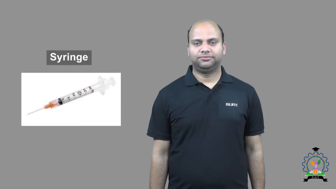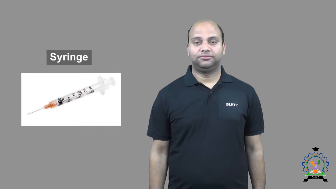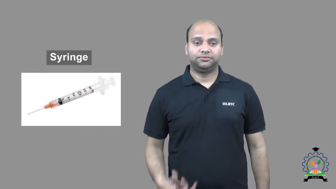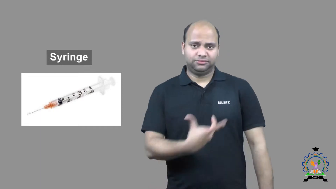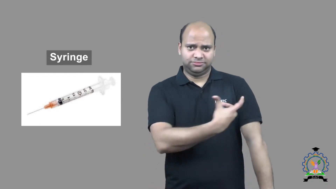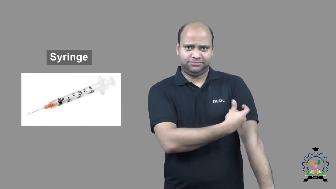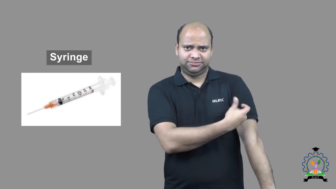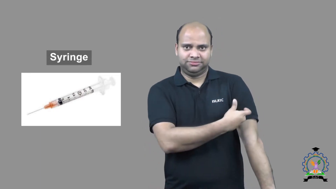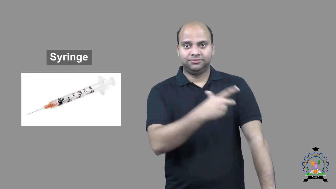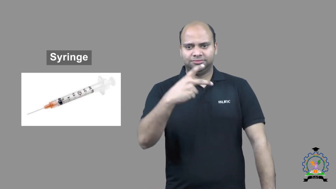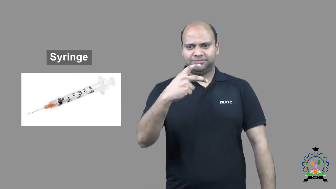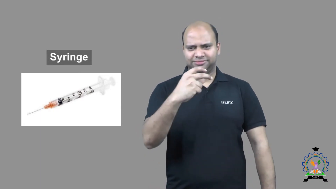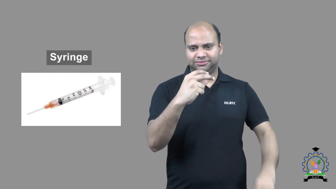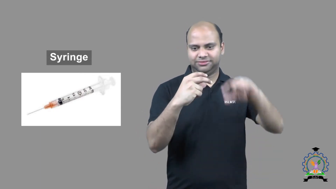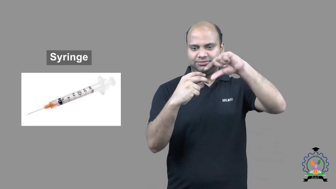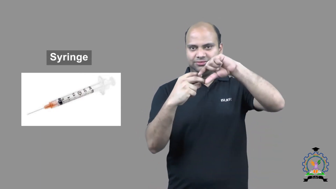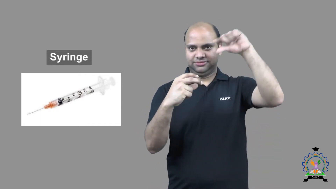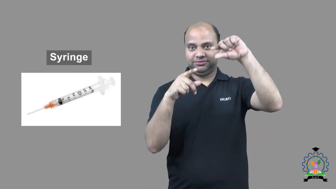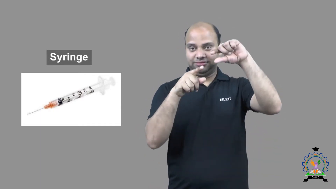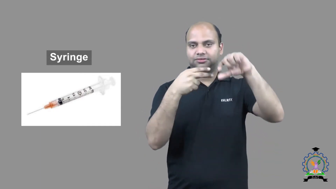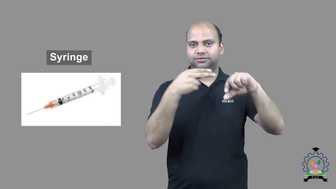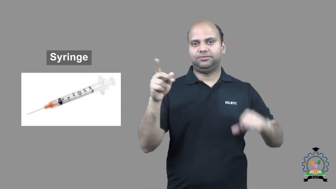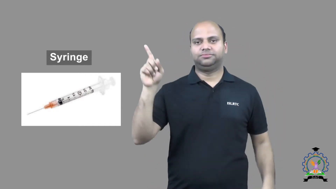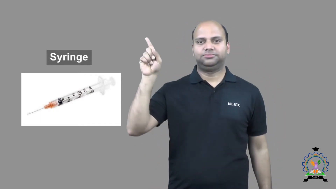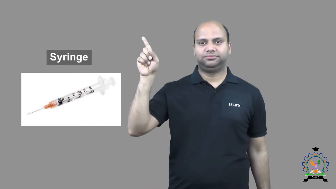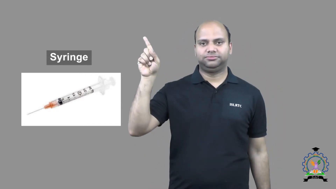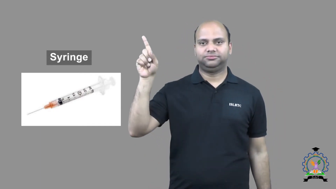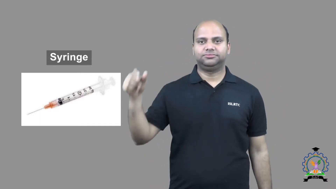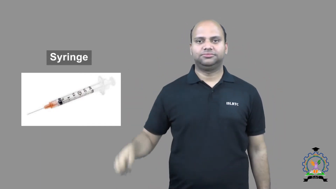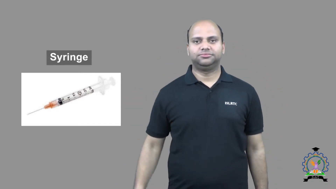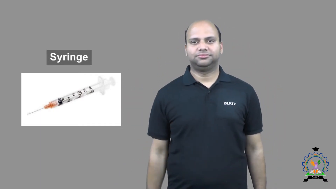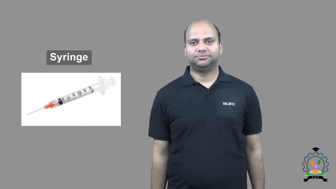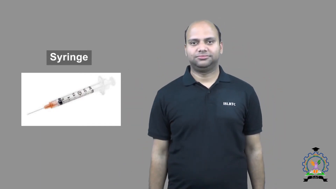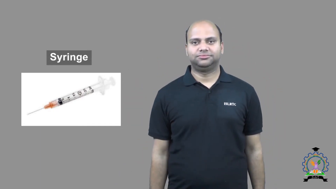Syringe